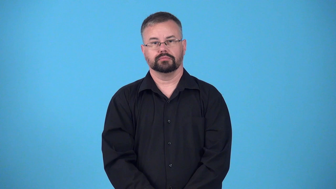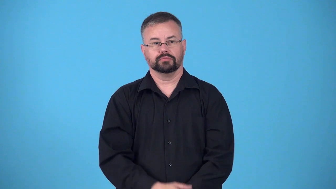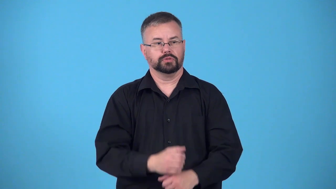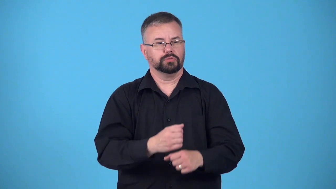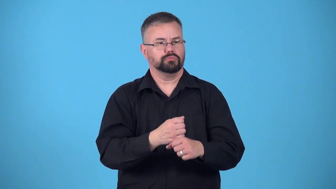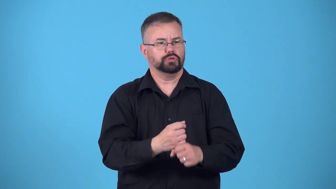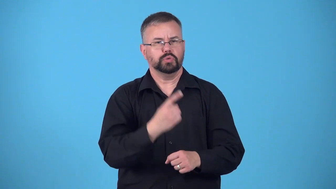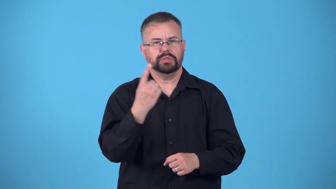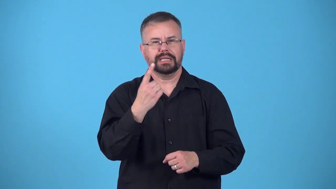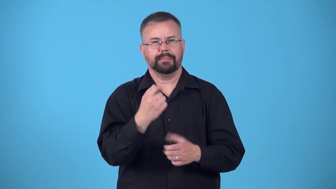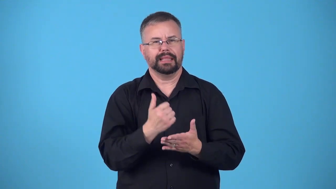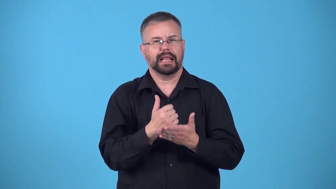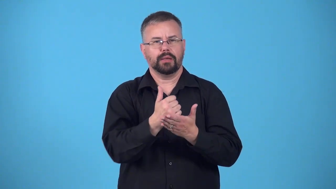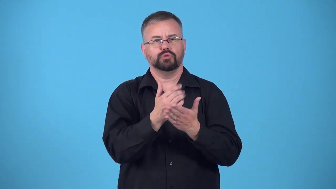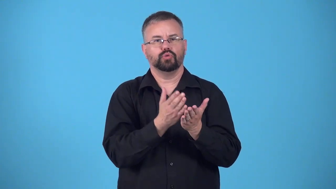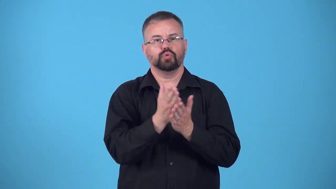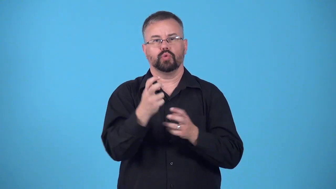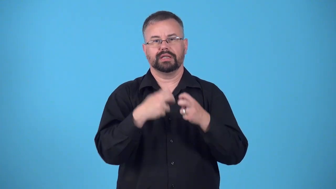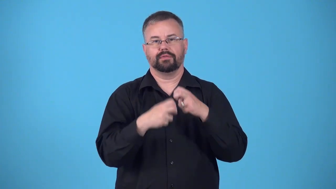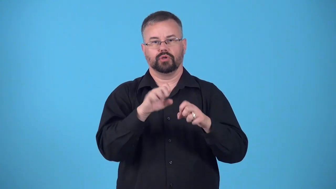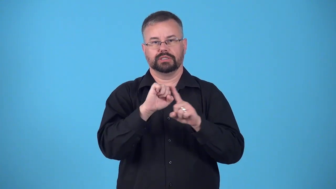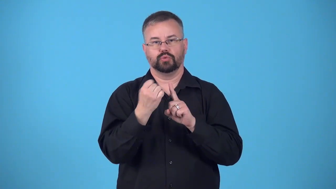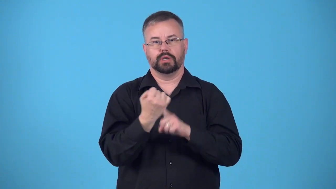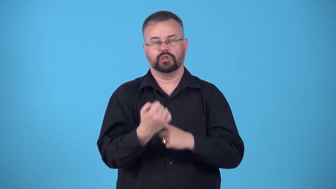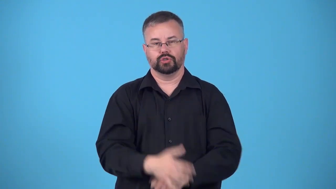summon